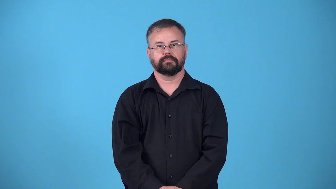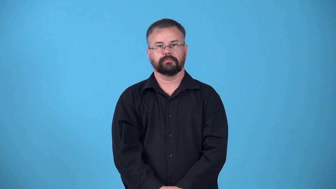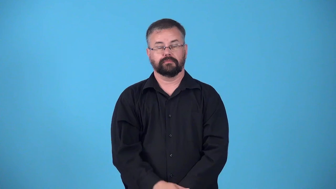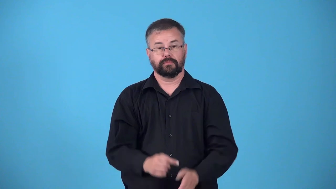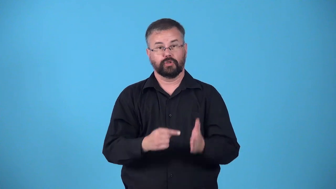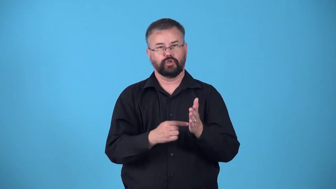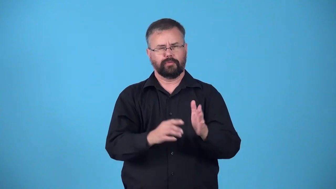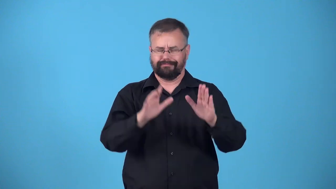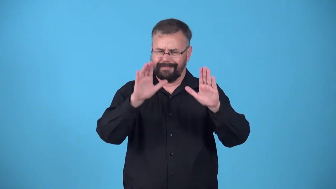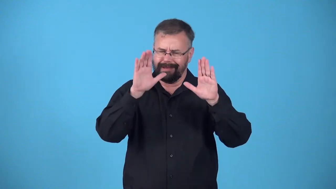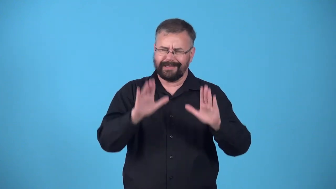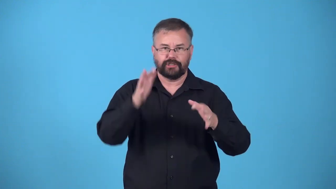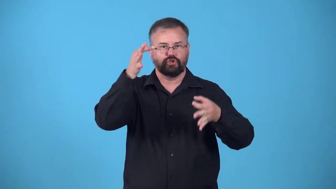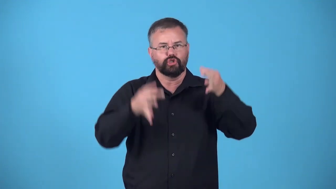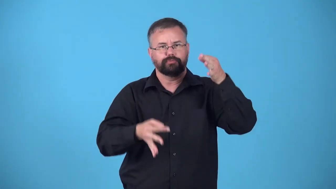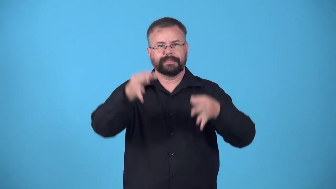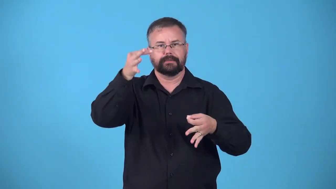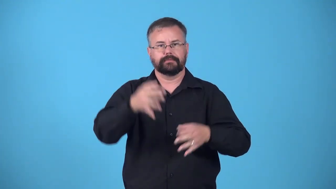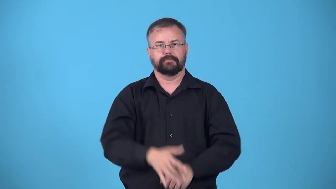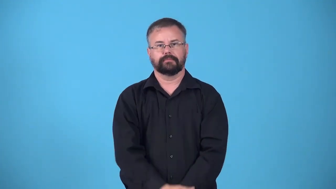exquisite judgement